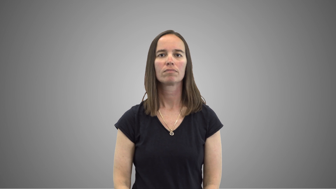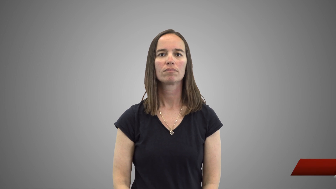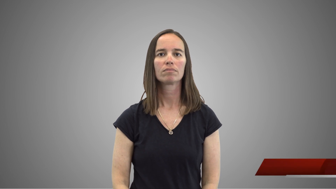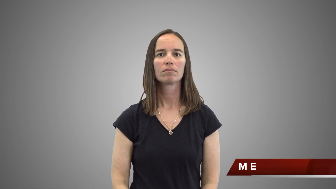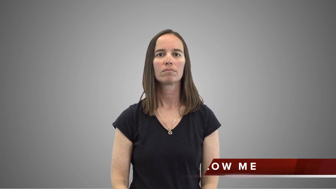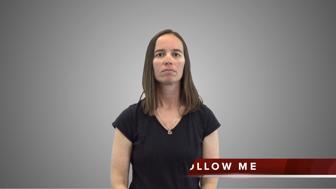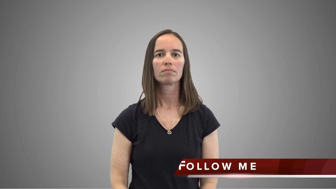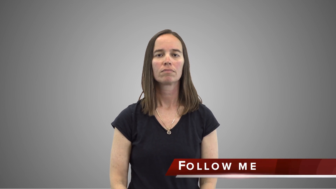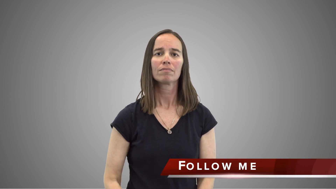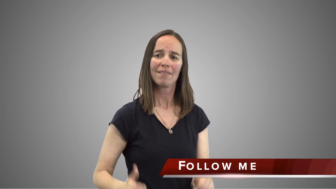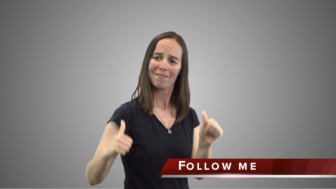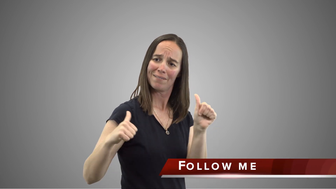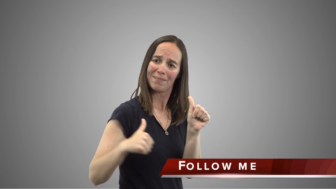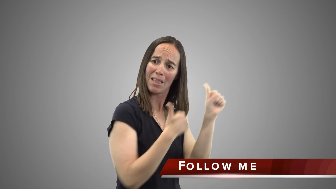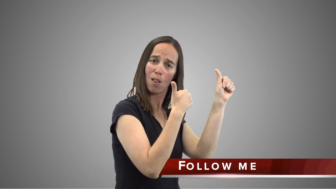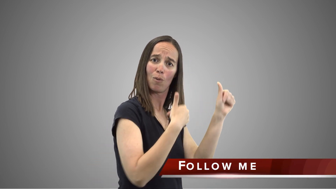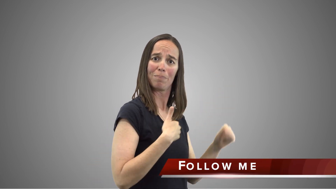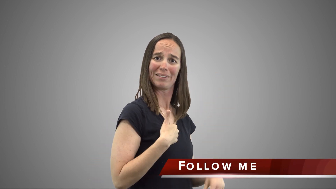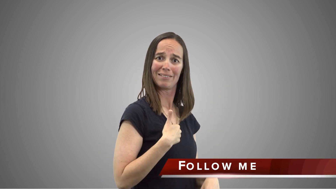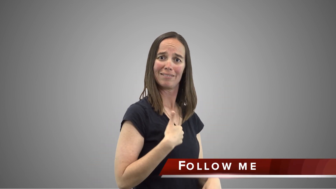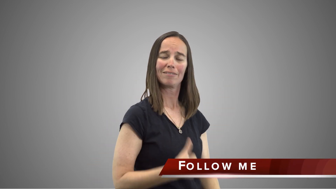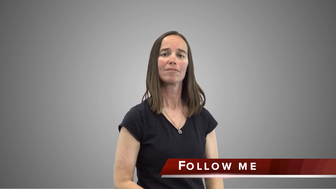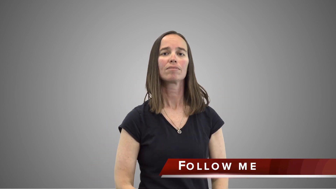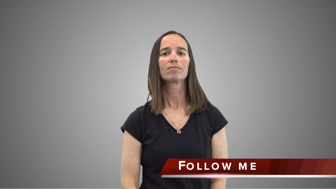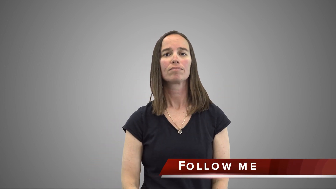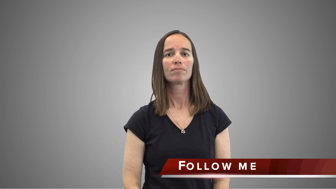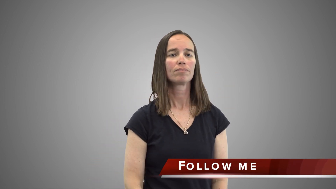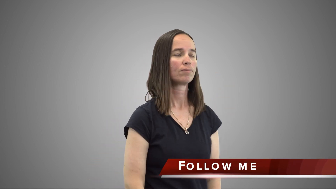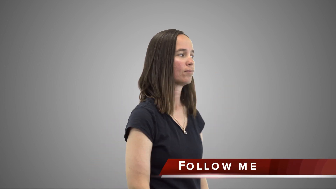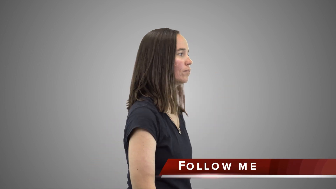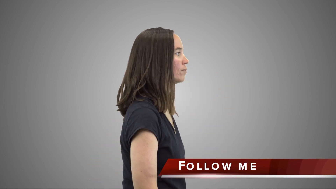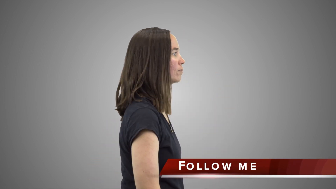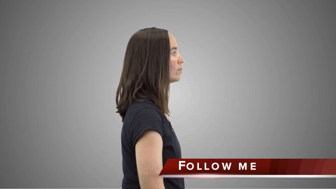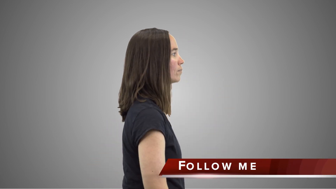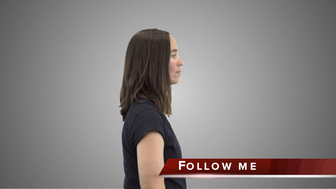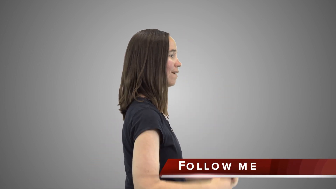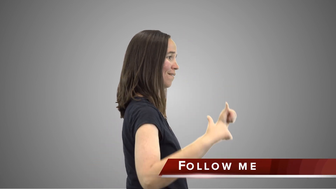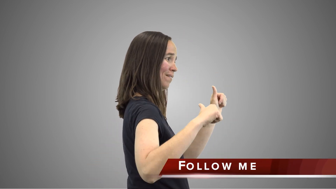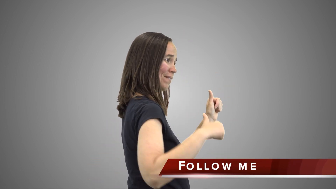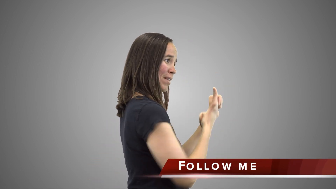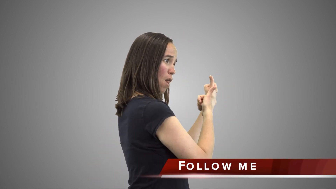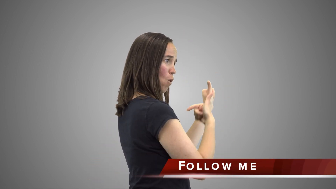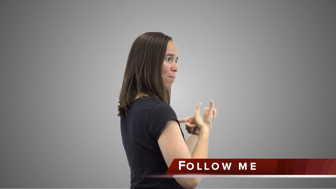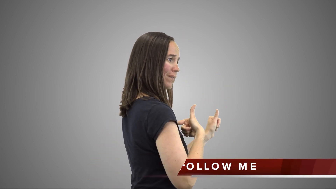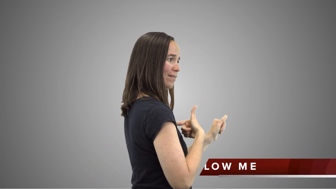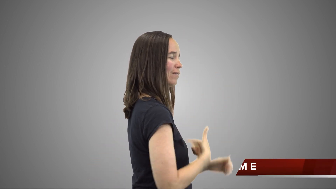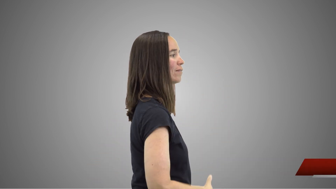Follow me